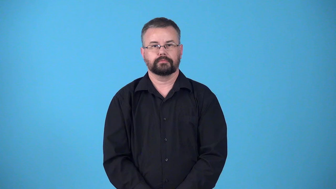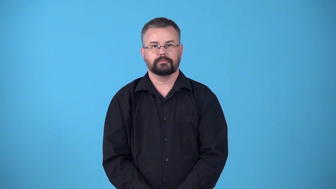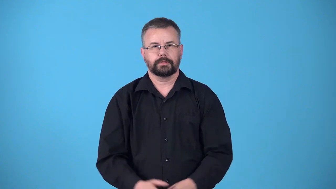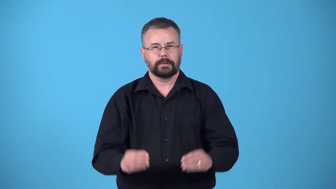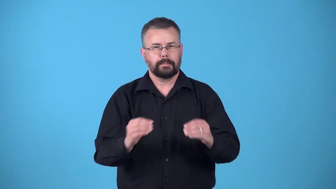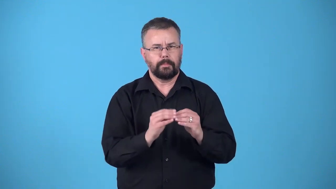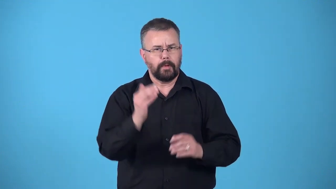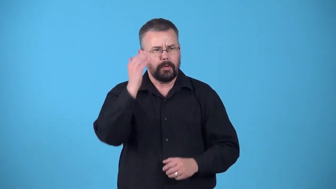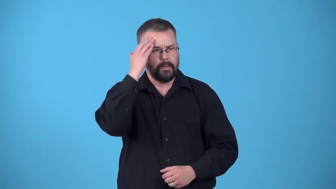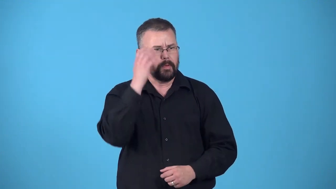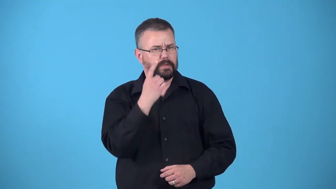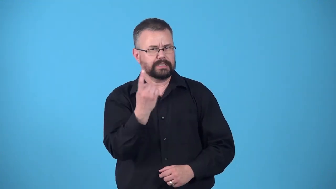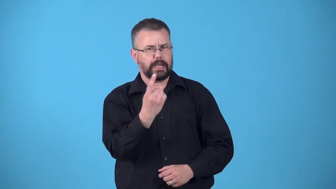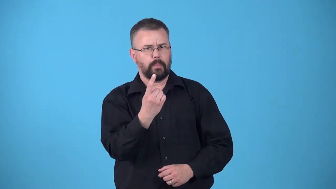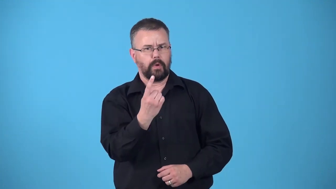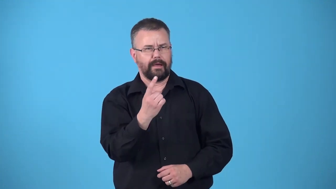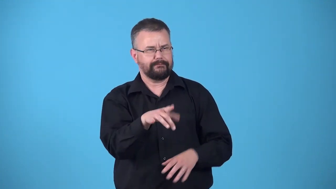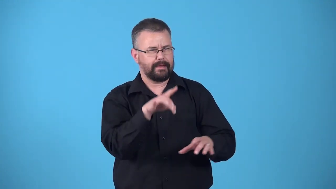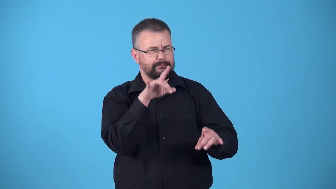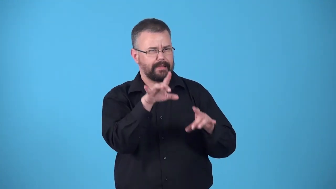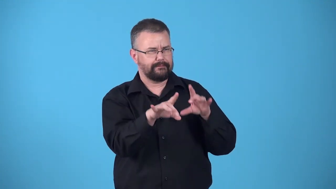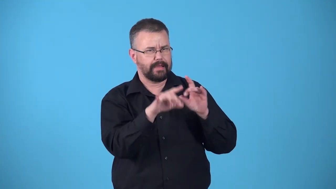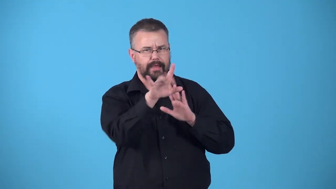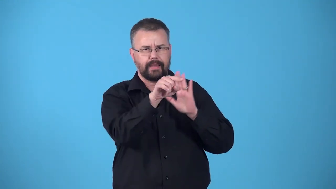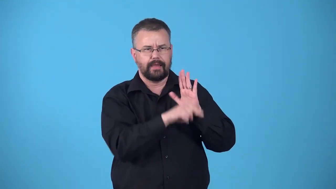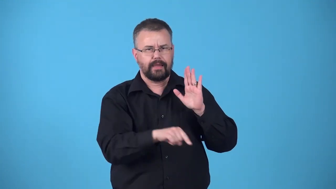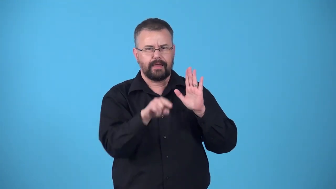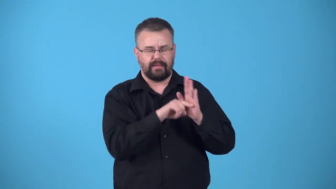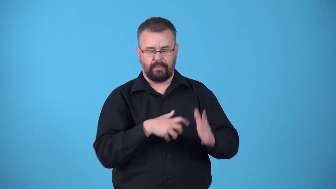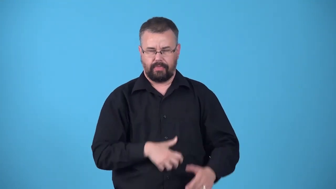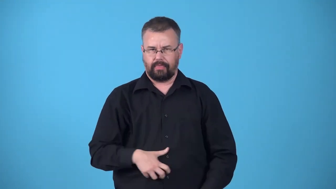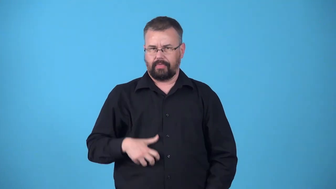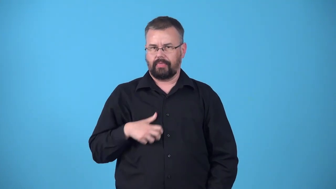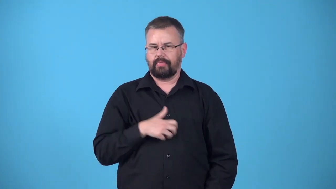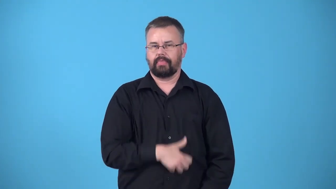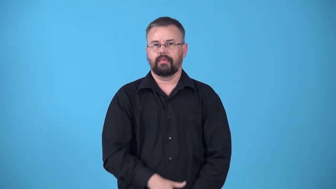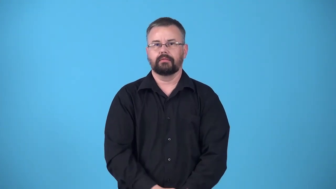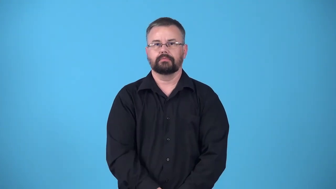familiarity breeds contempt